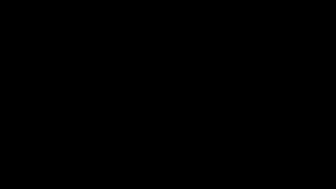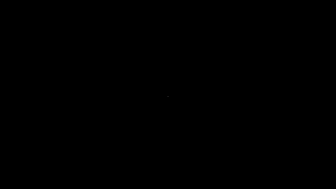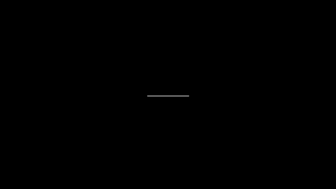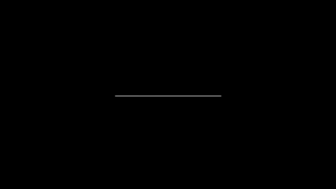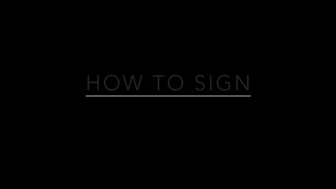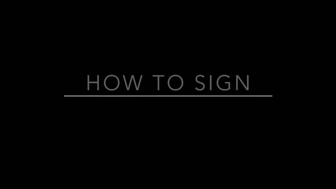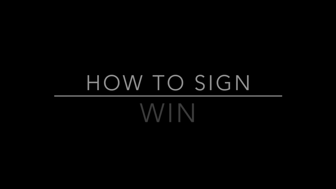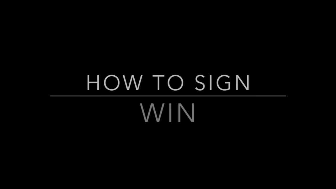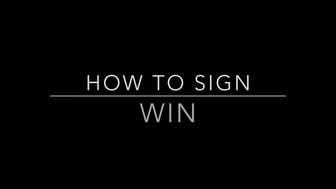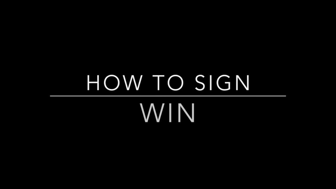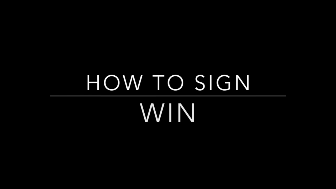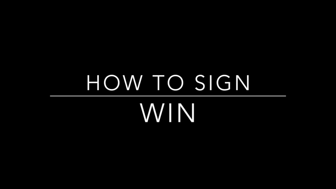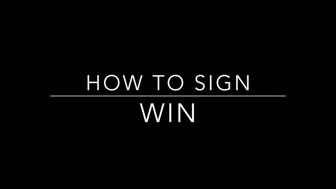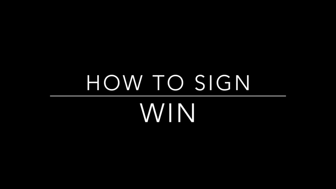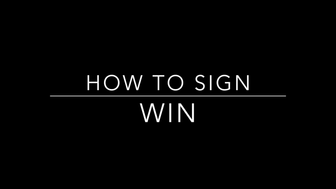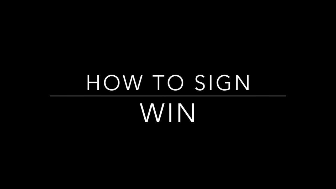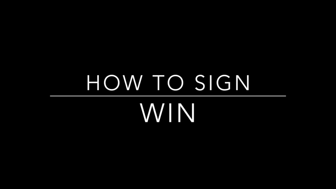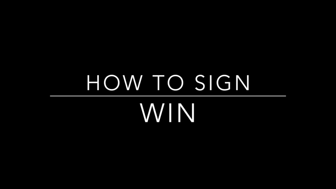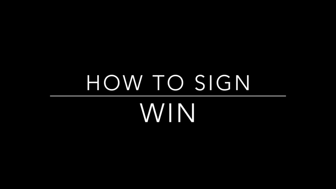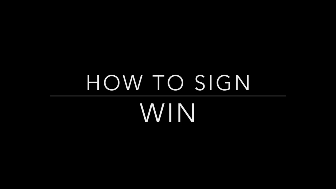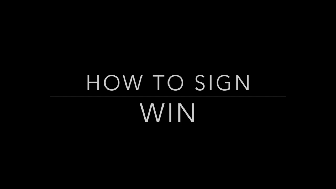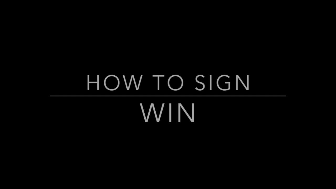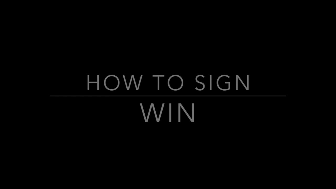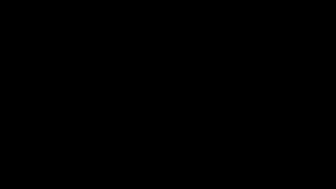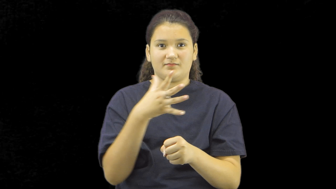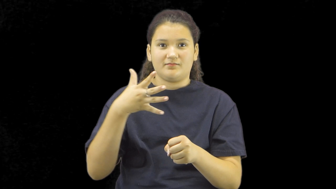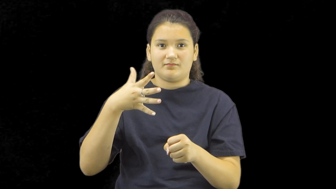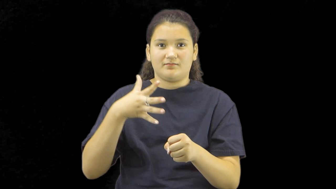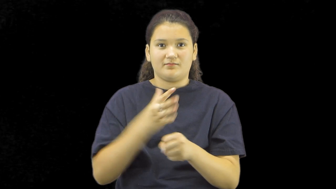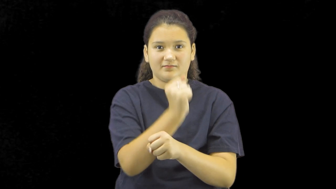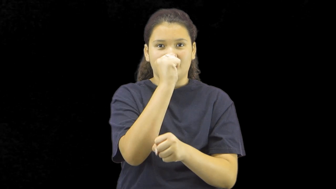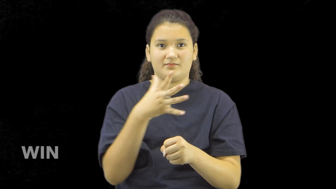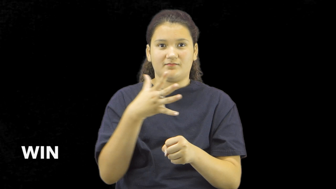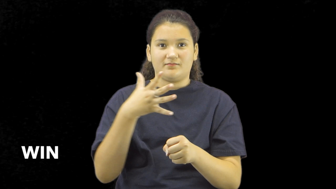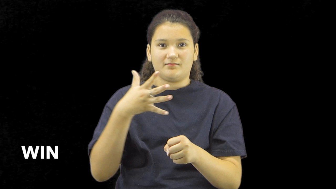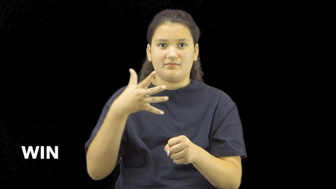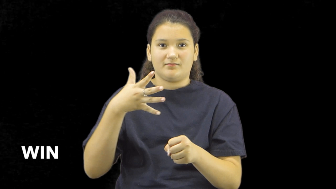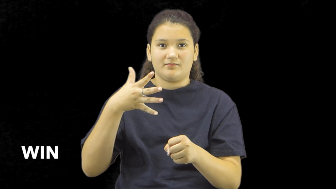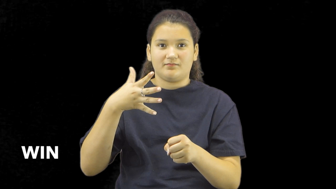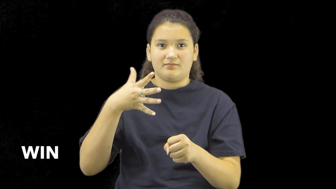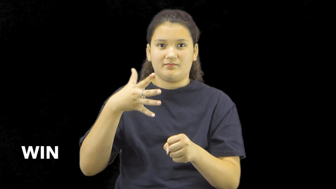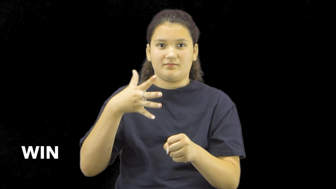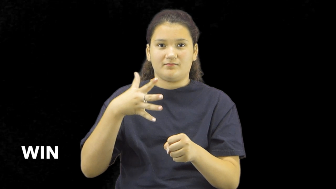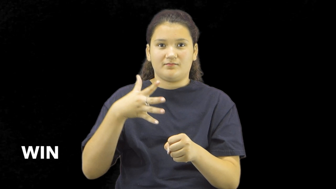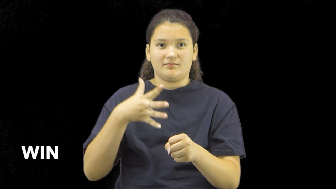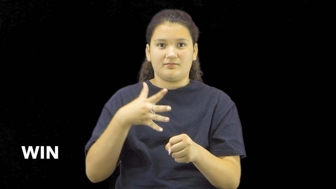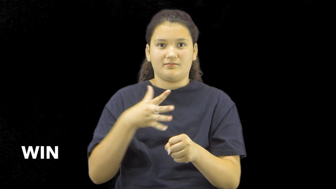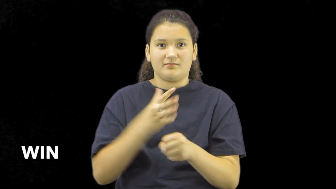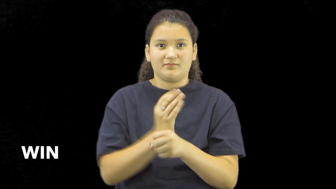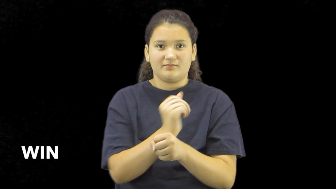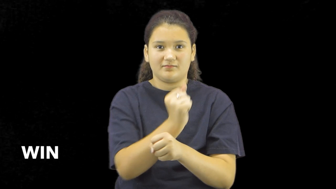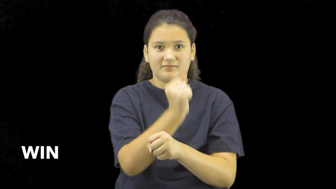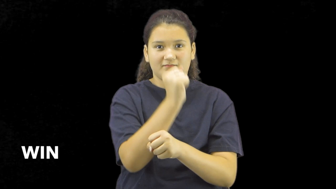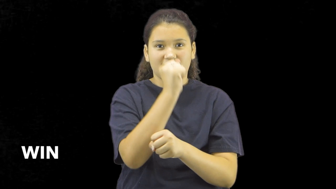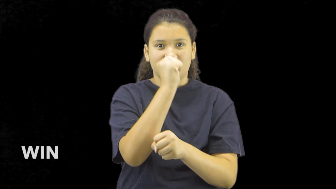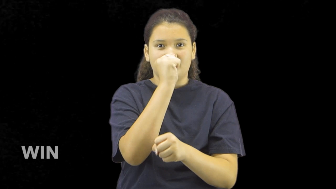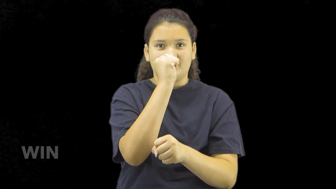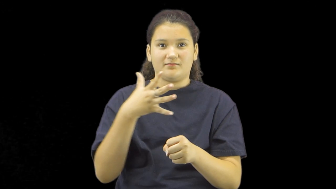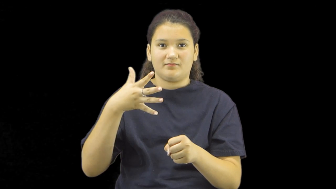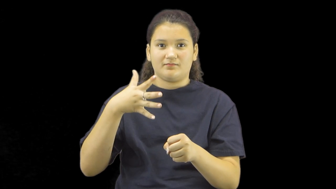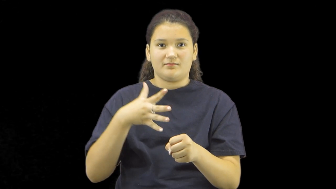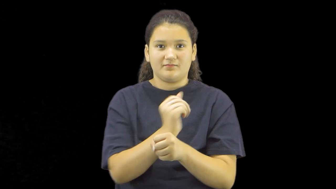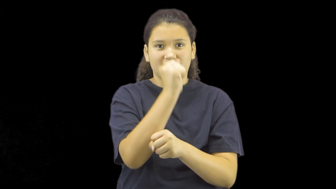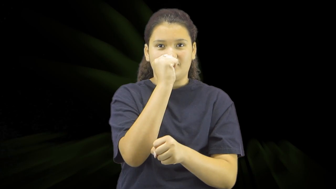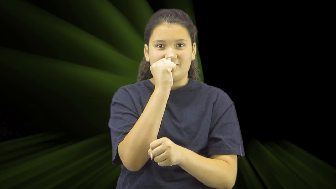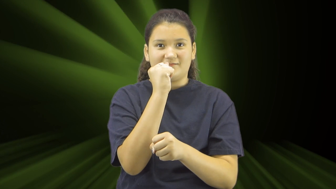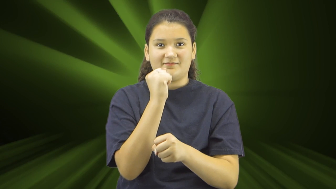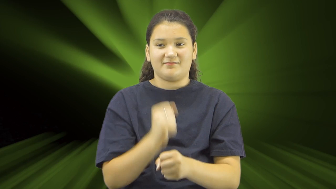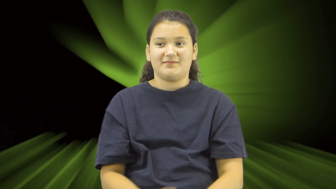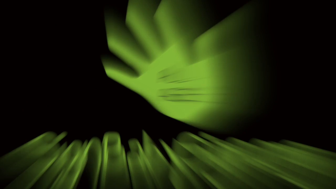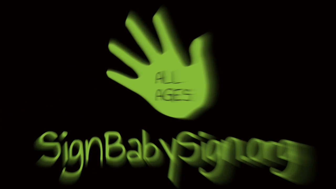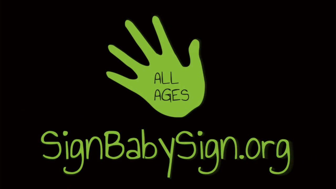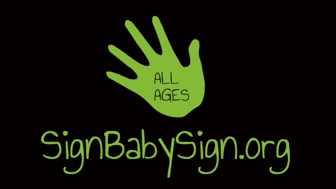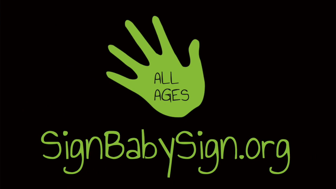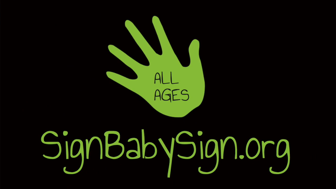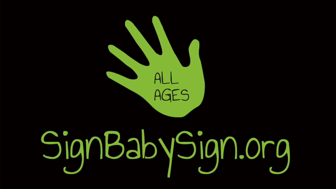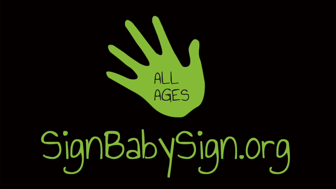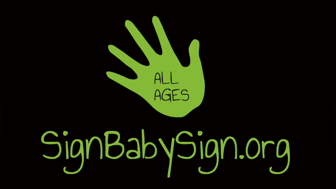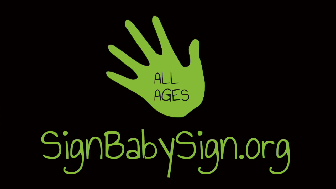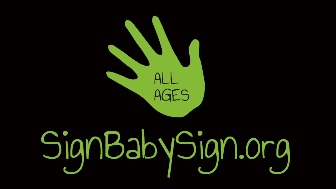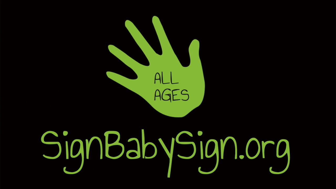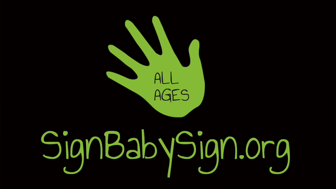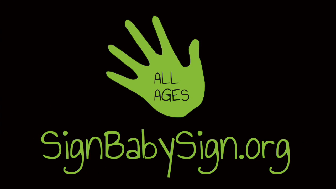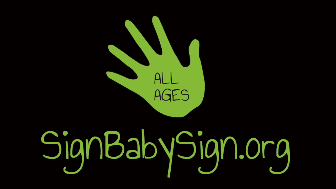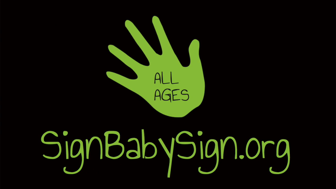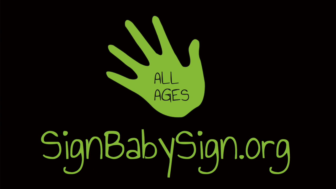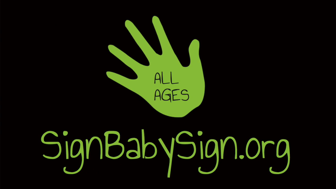Win